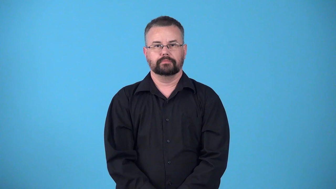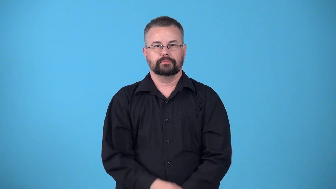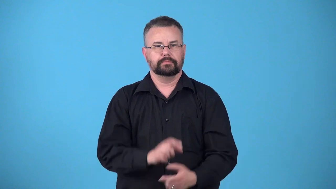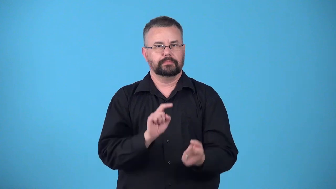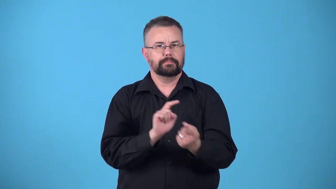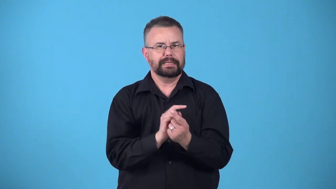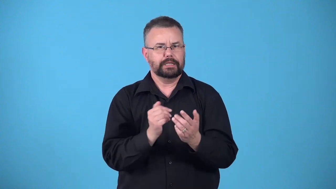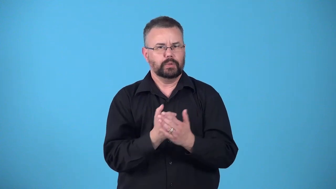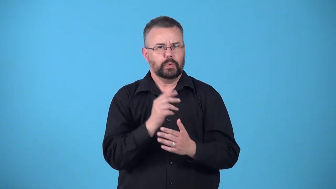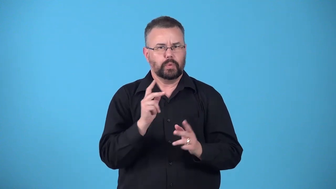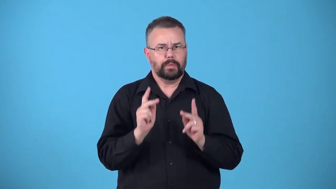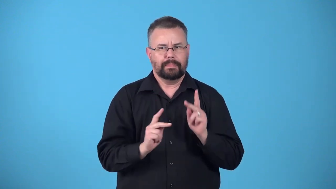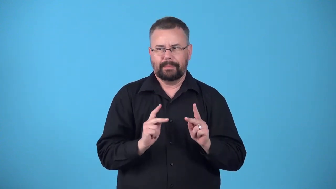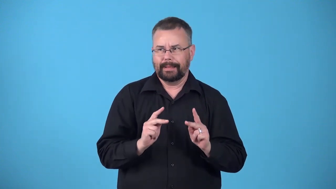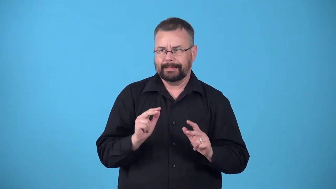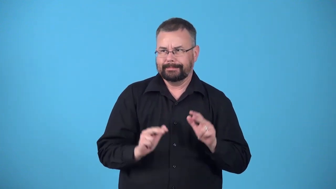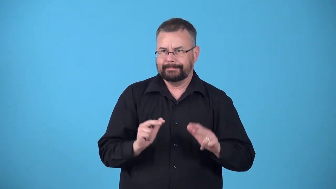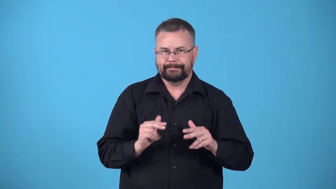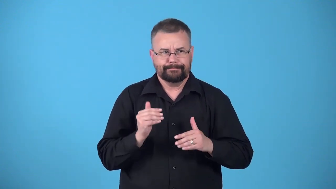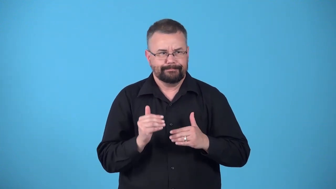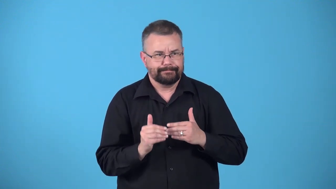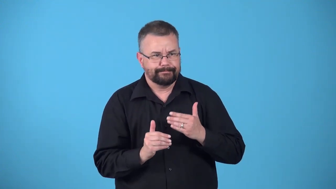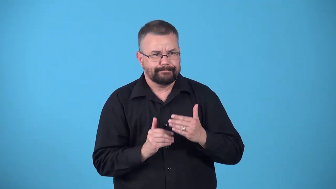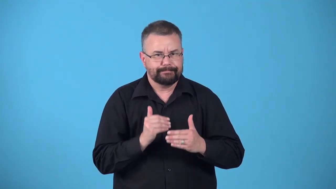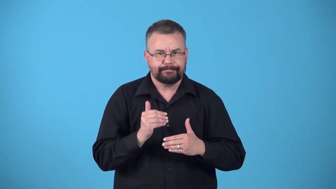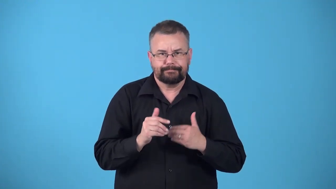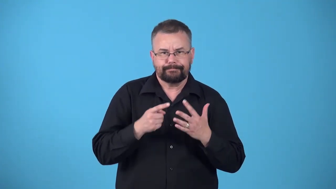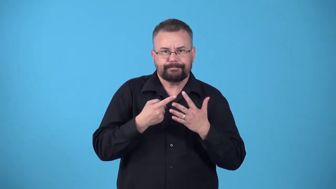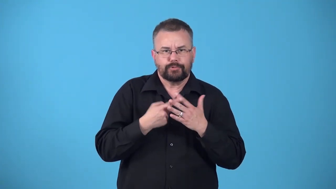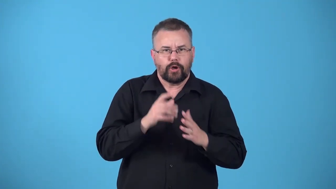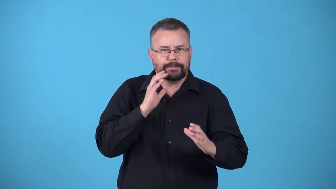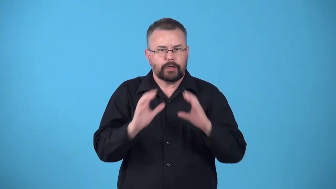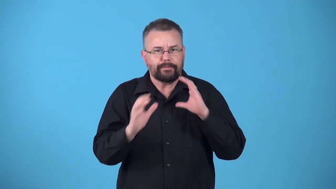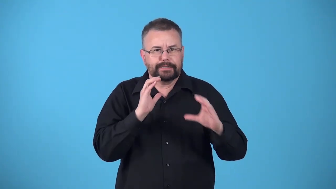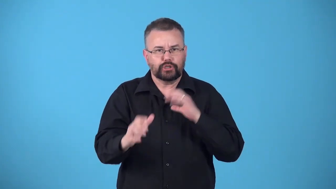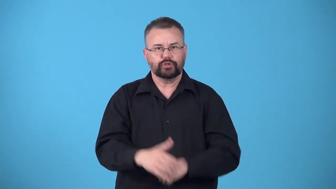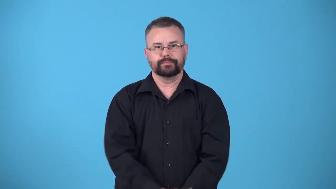break the ice